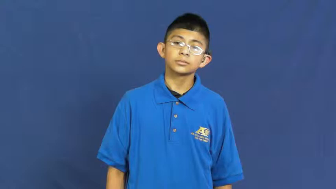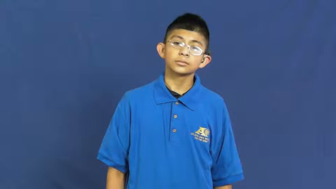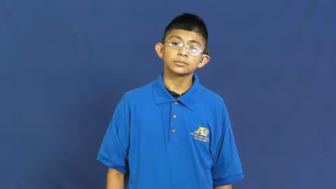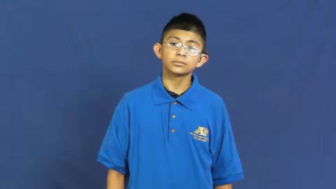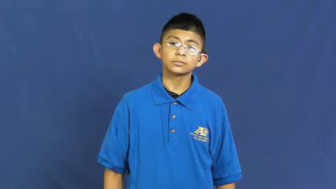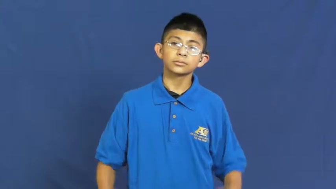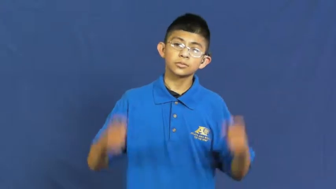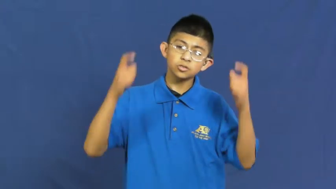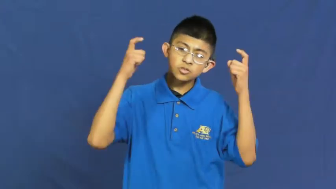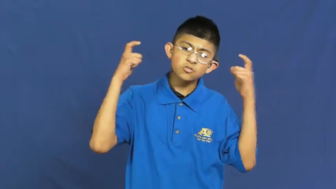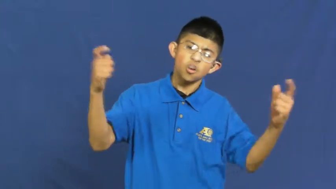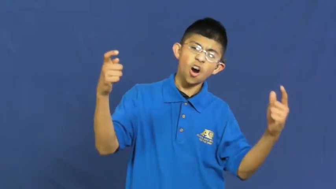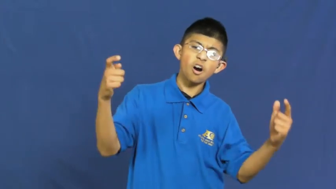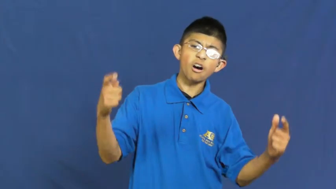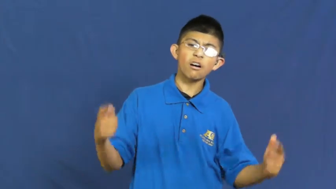jumbo